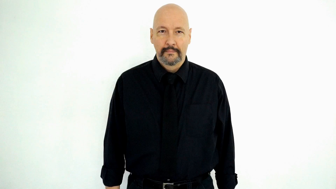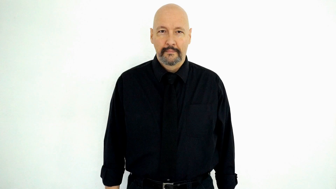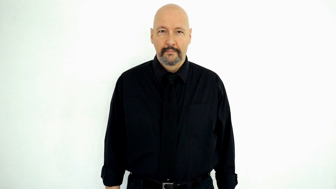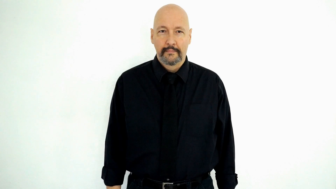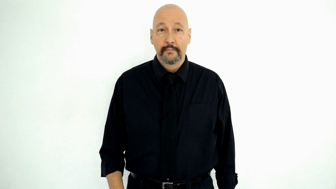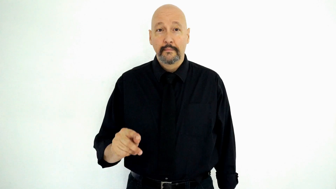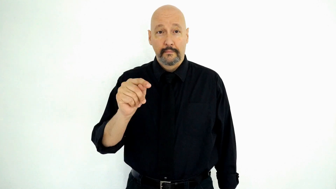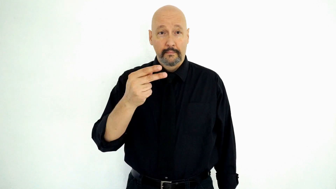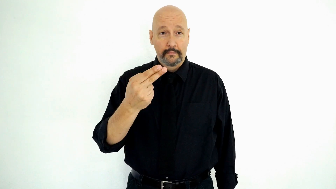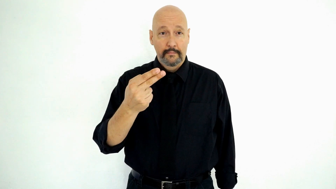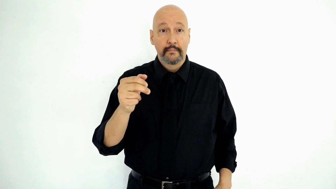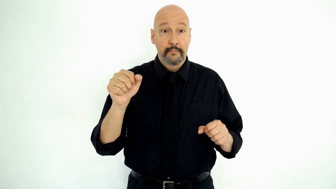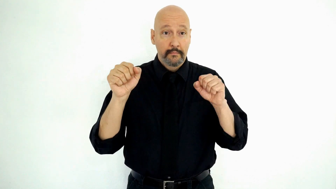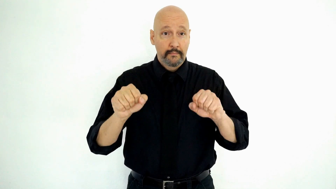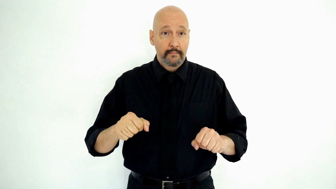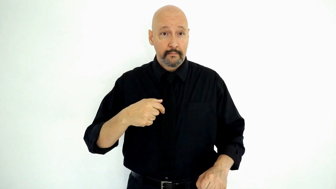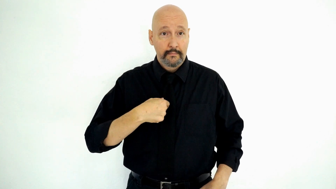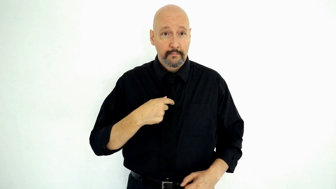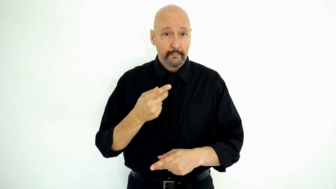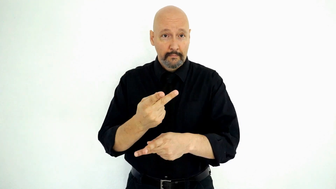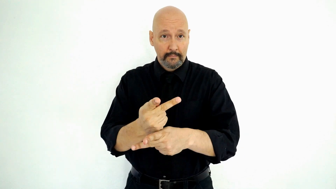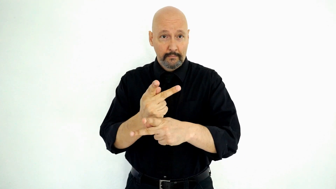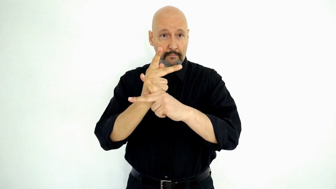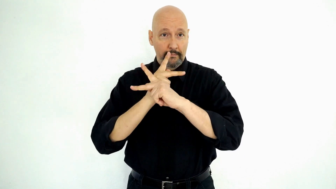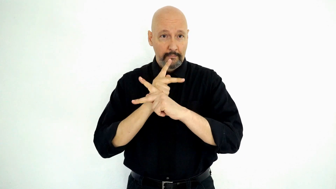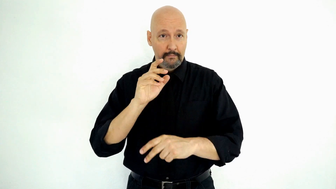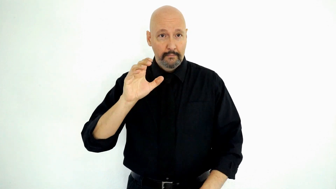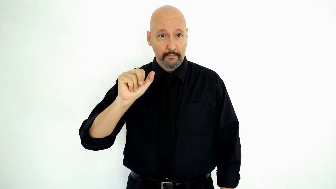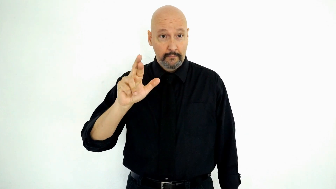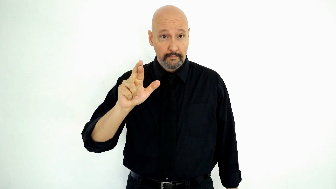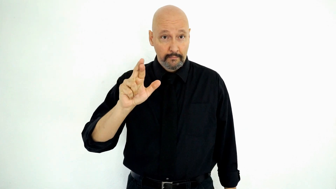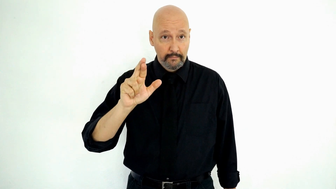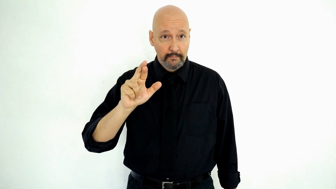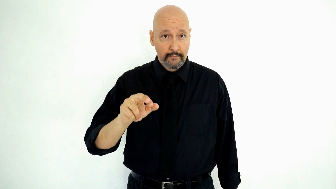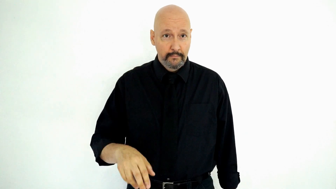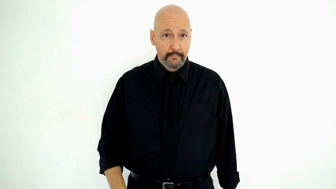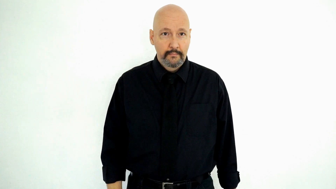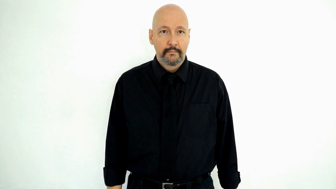THURSDAY, CAN I BORROW CAR-(lexicalized)? (Is the car available Thursday?)